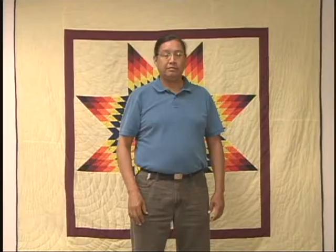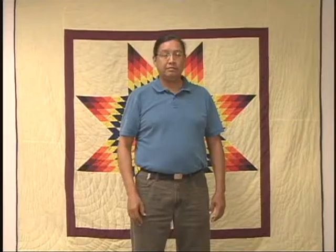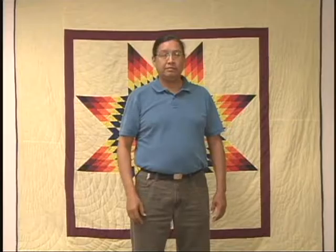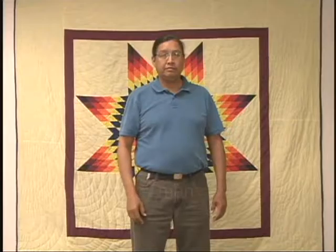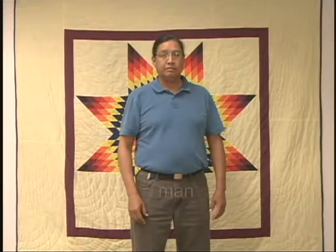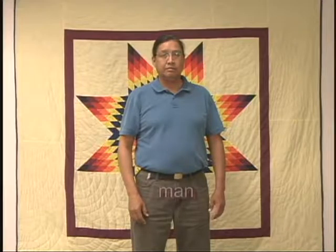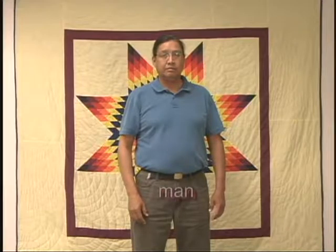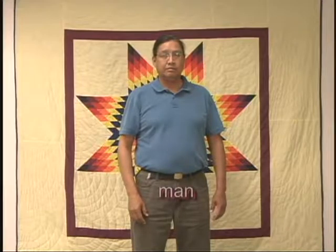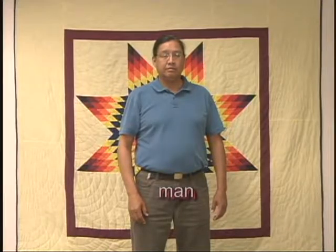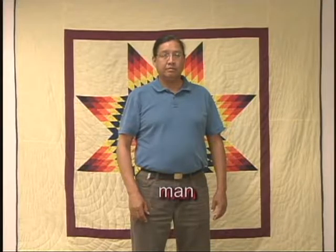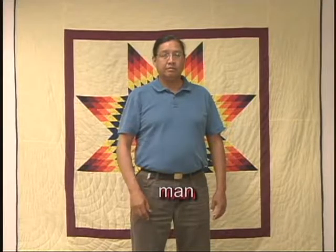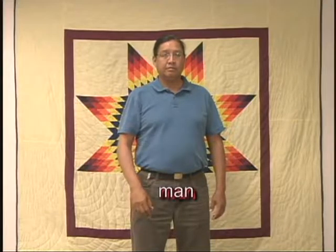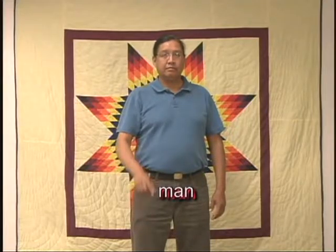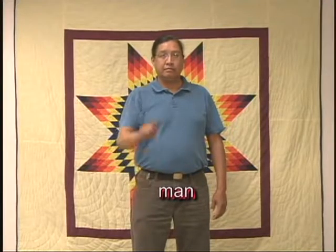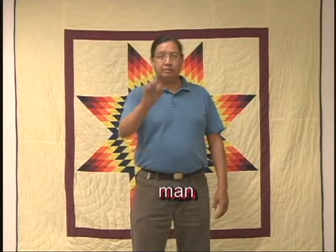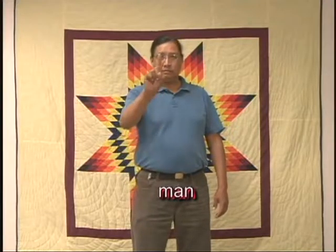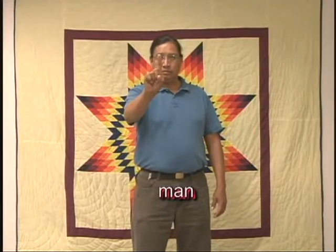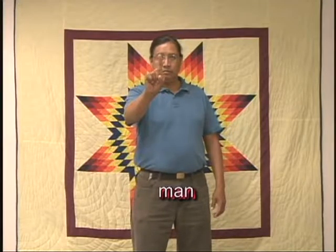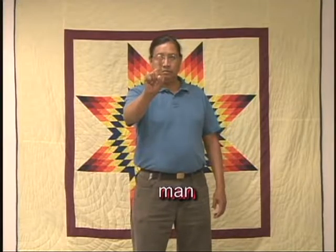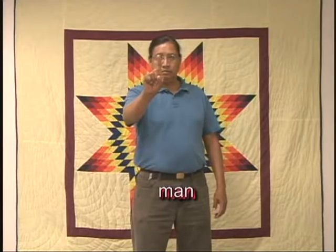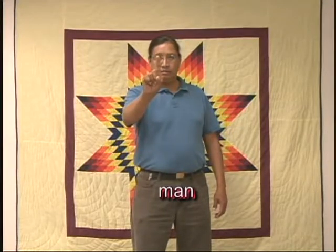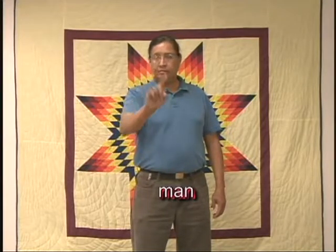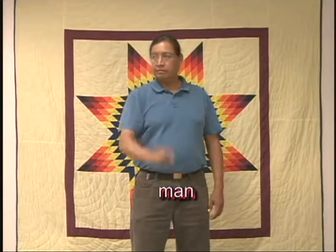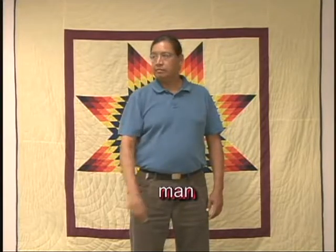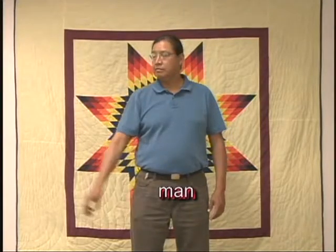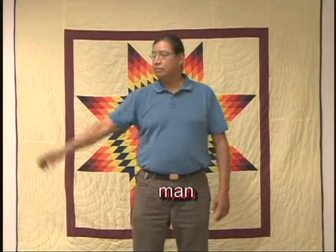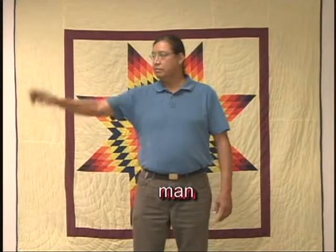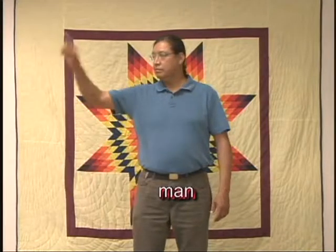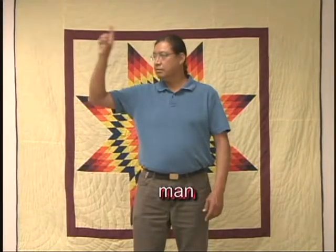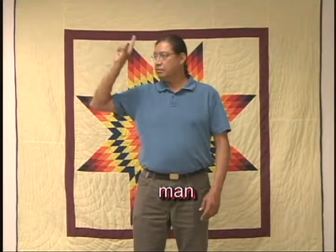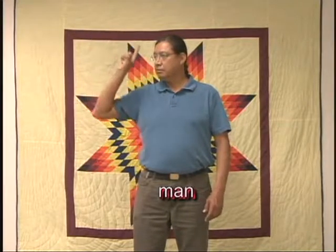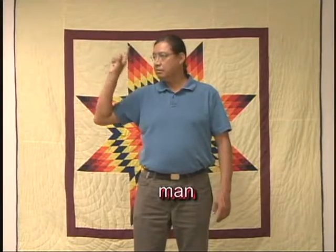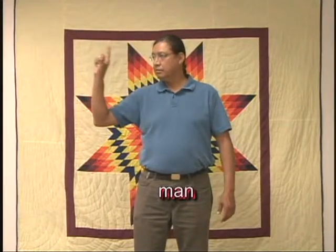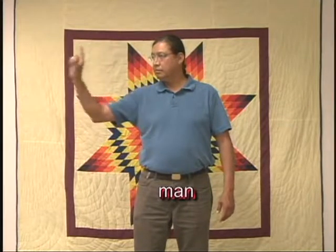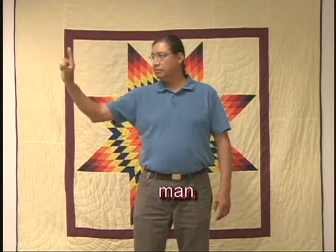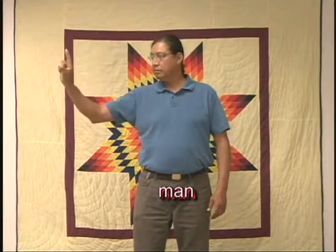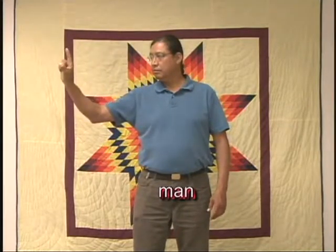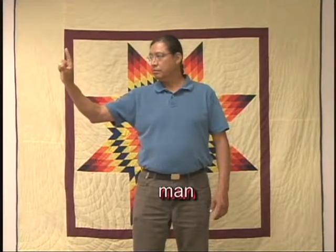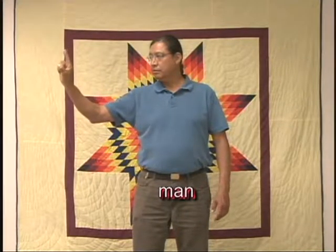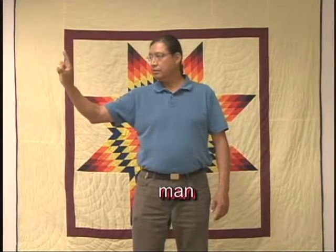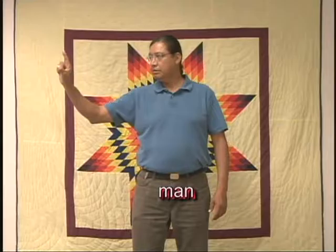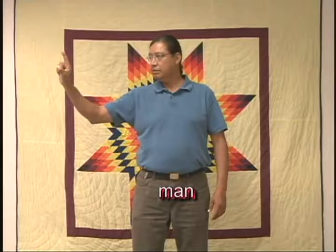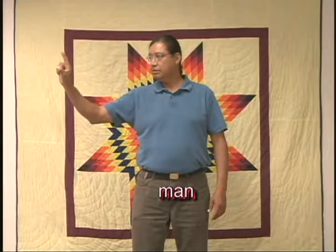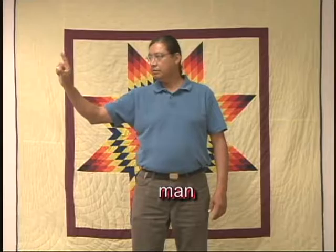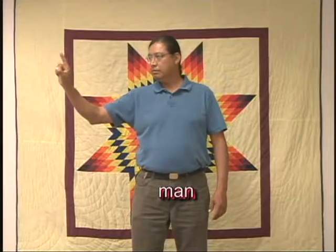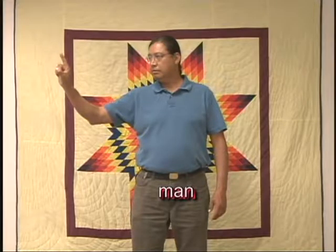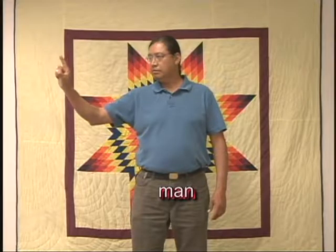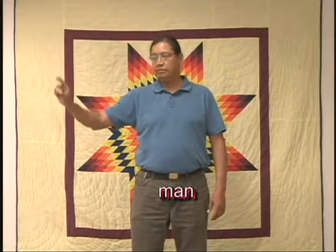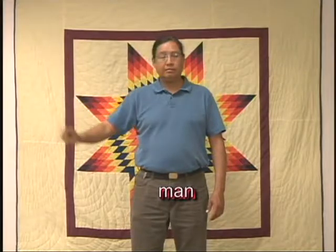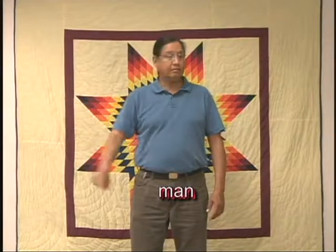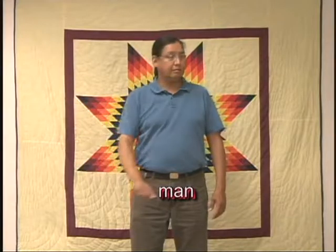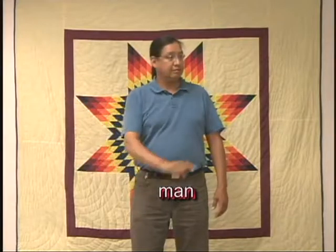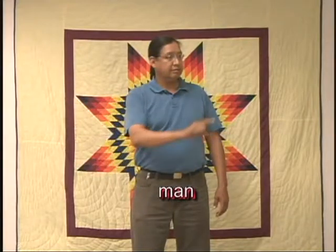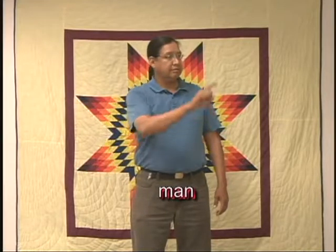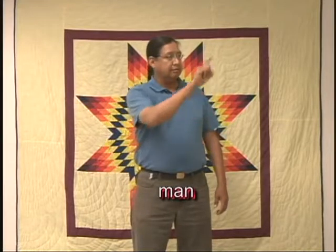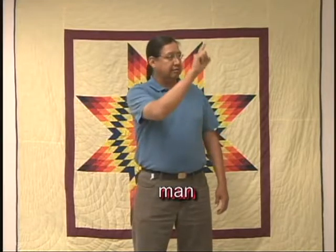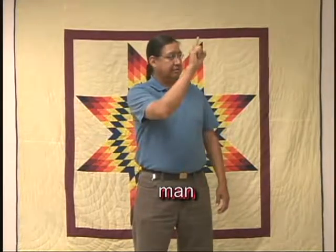Man